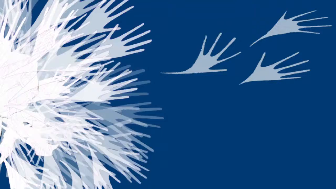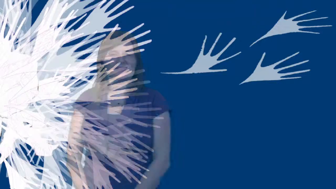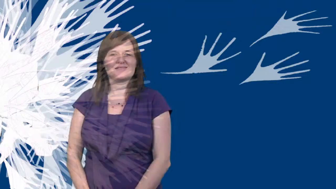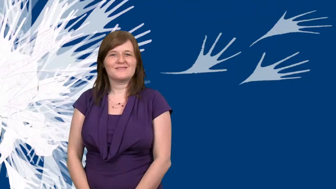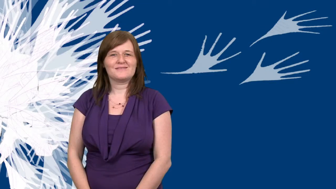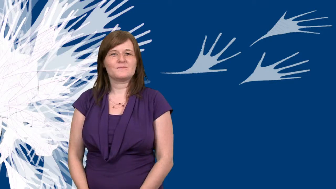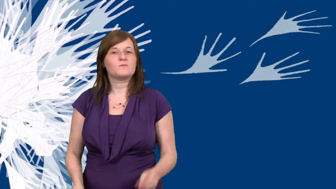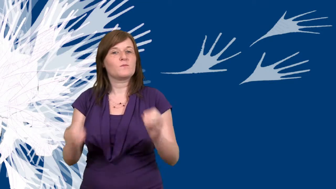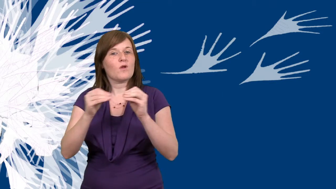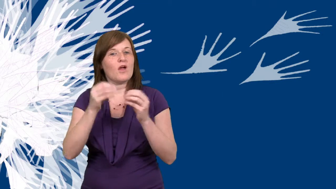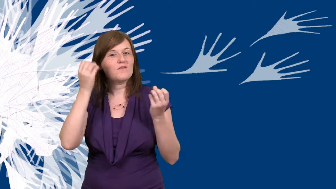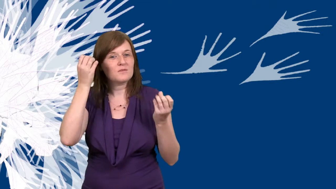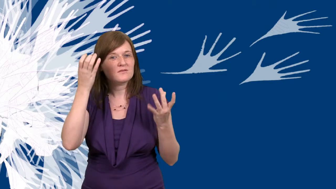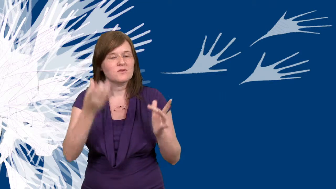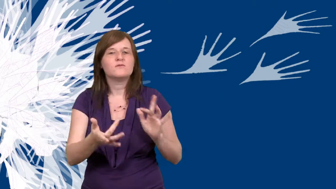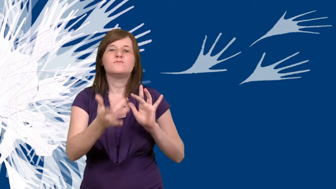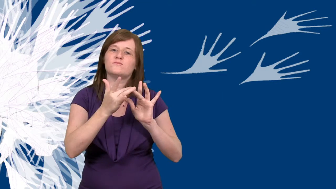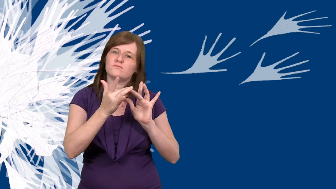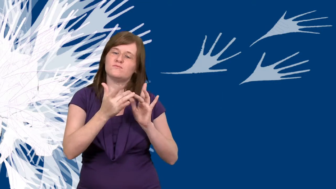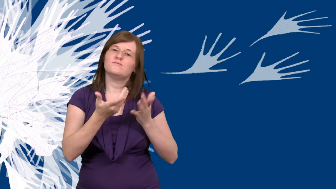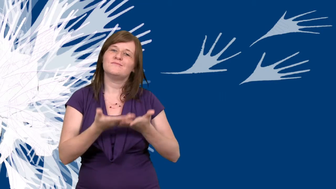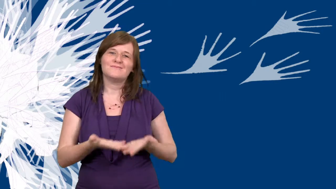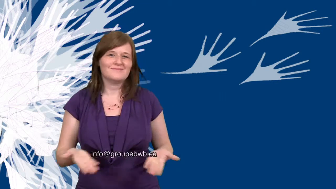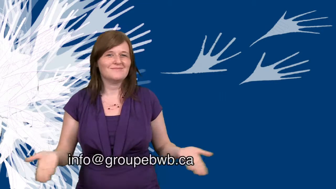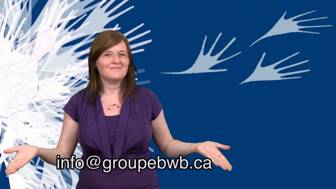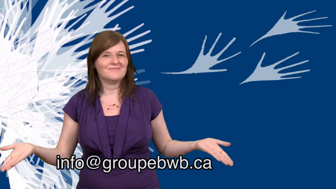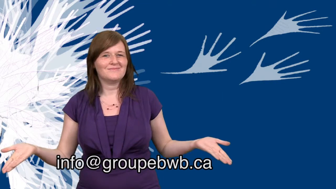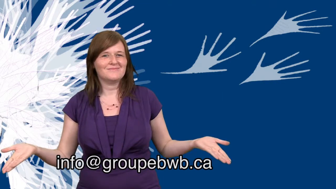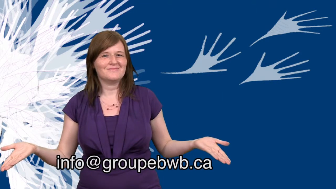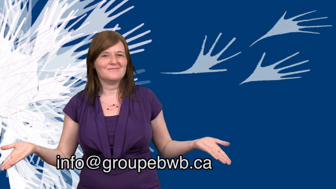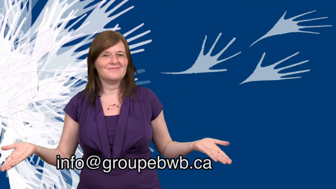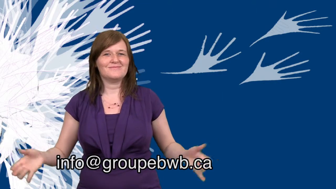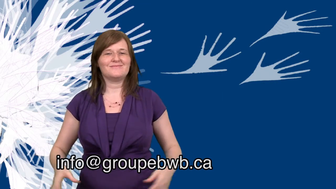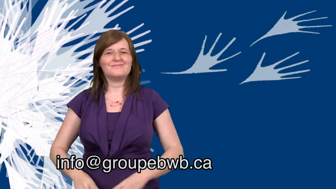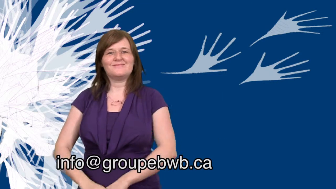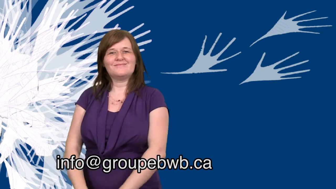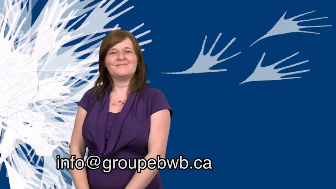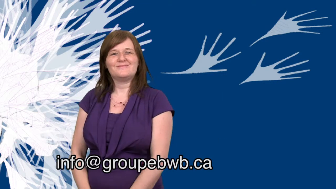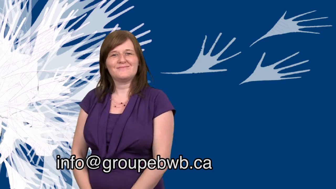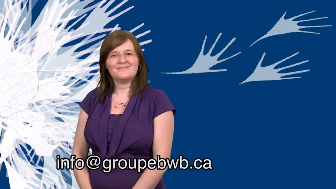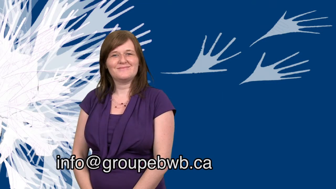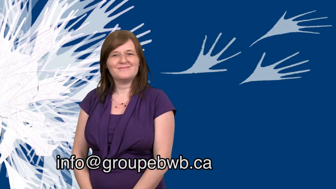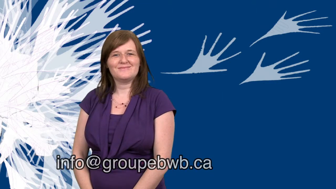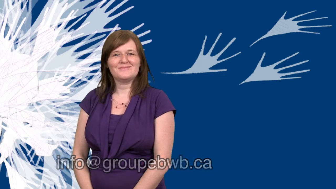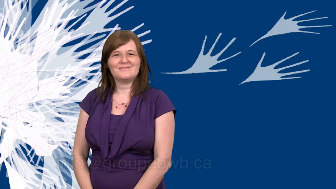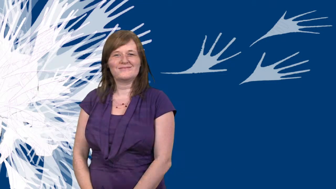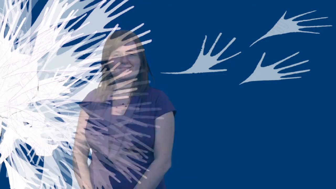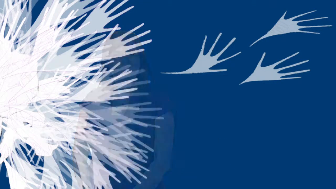Contact Us